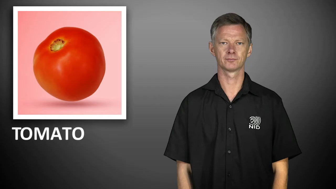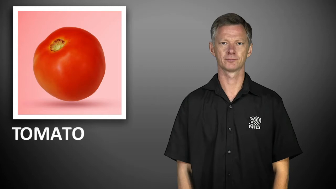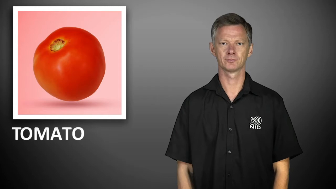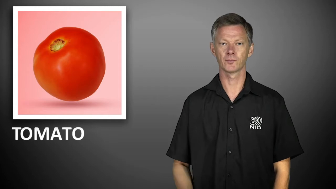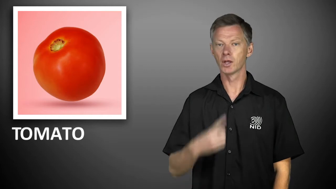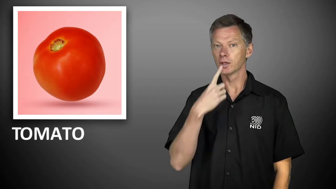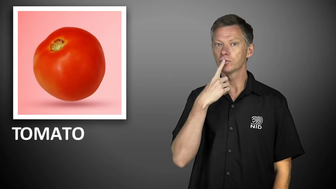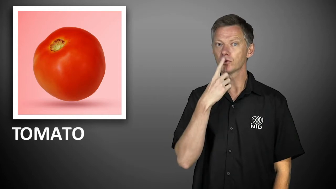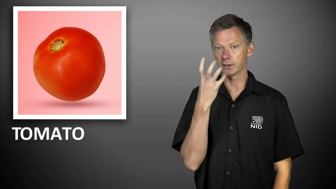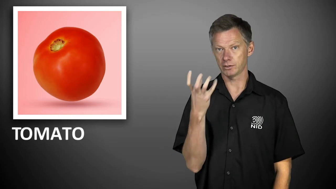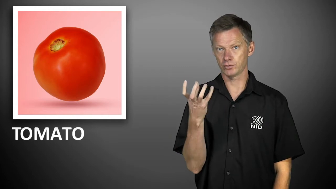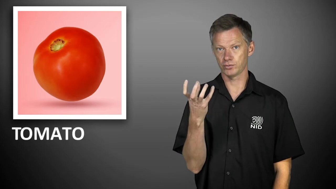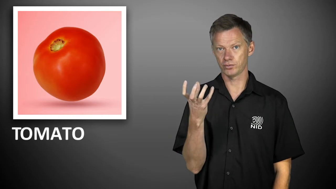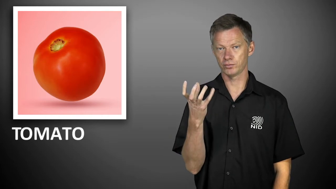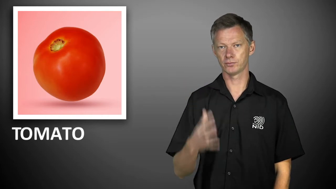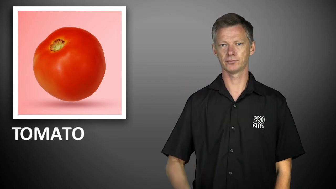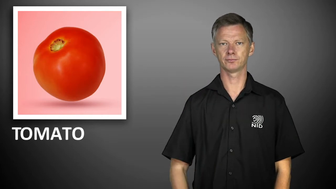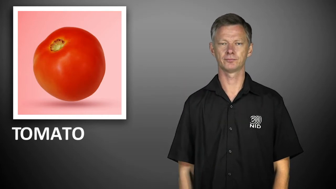Tomato